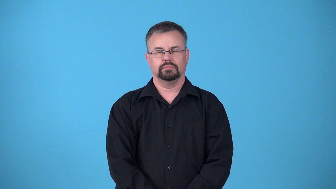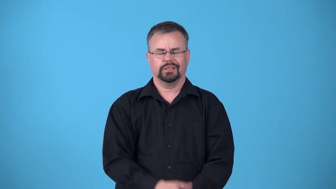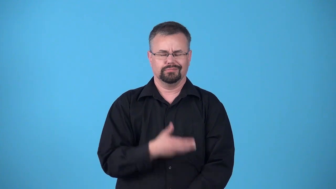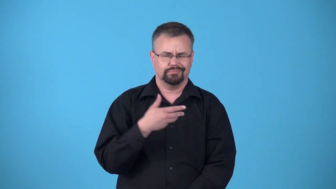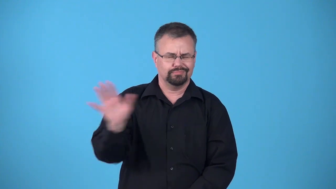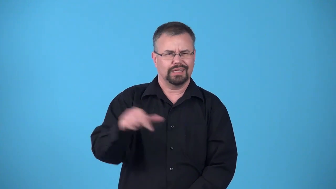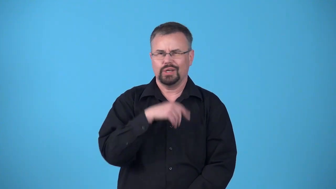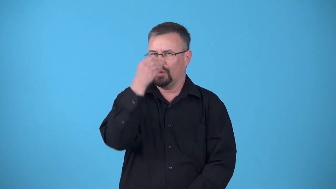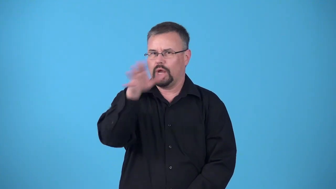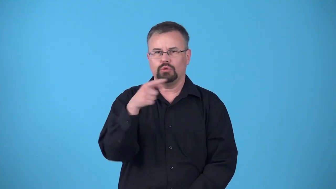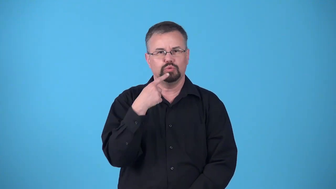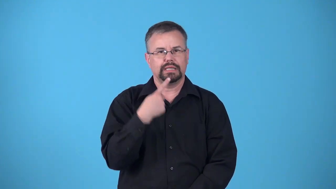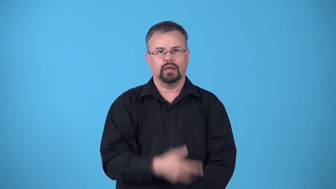go hang yourself